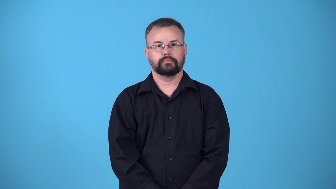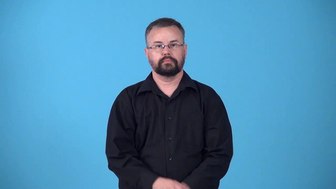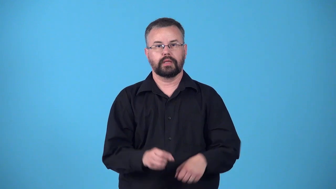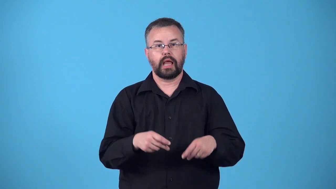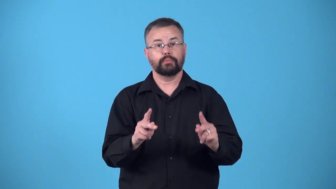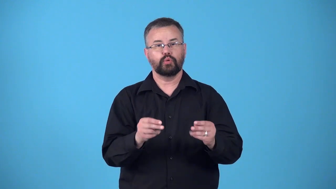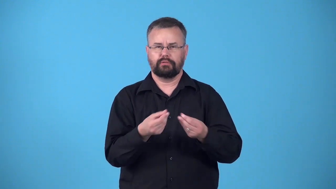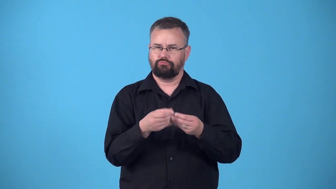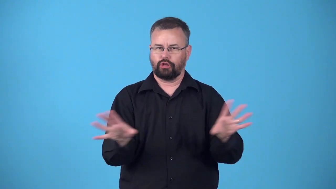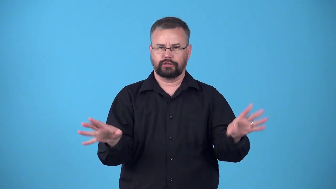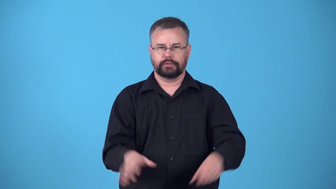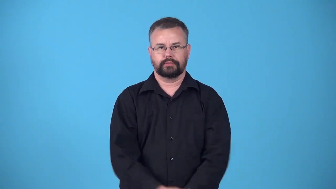go by the board